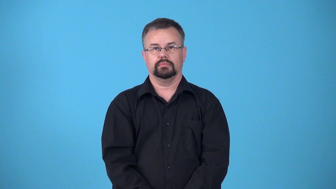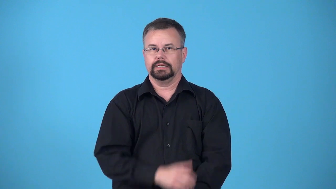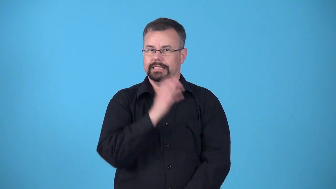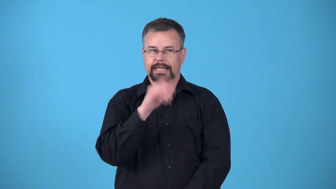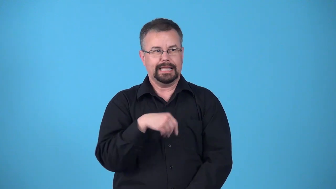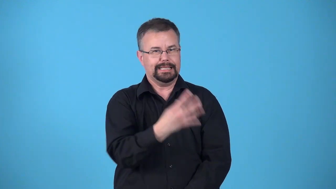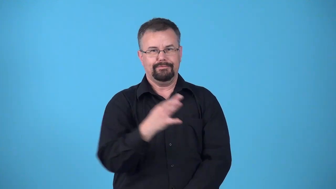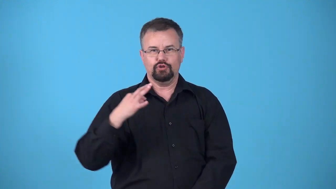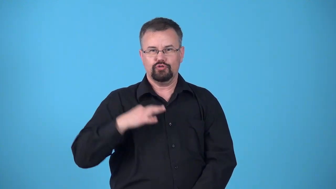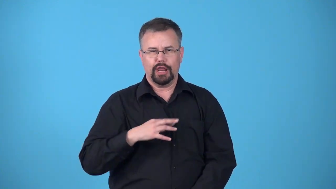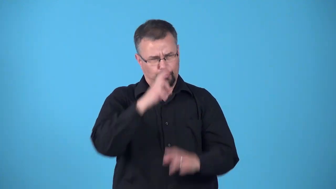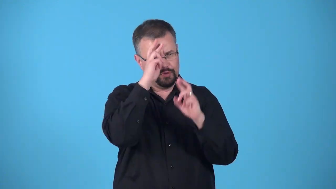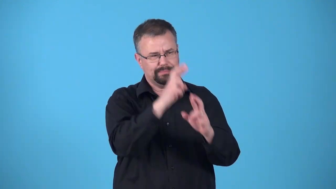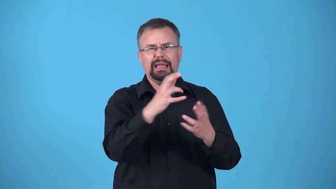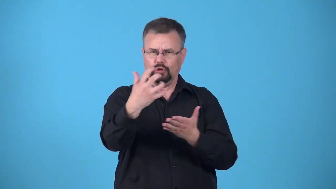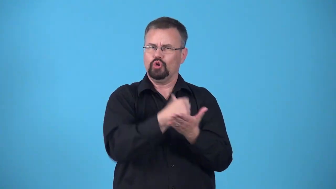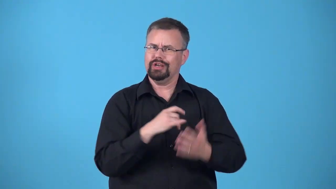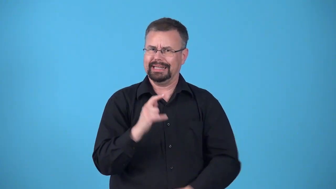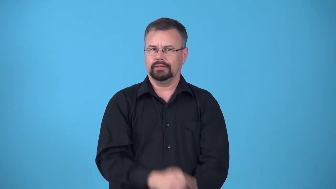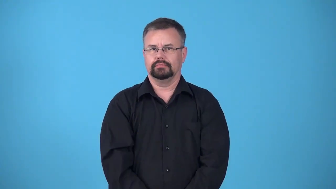short changed